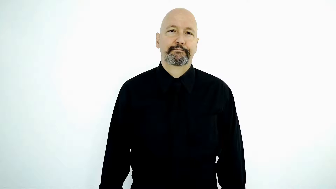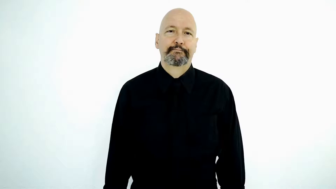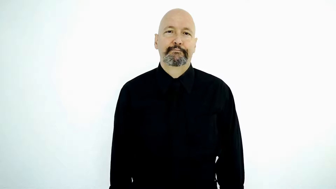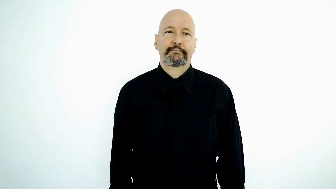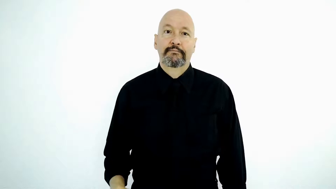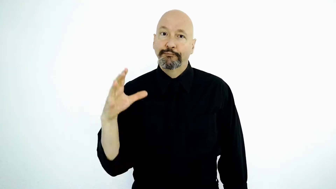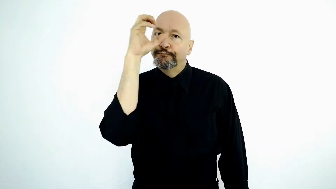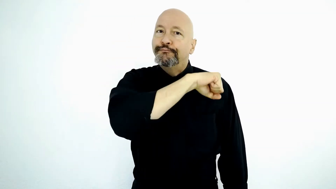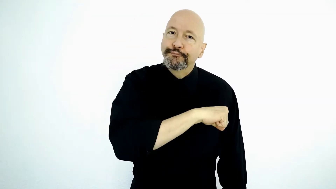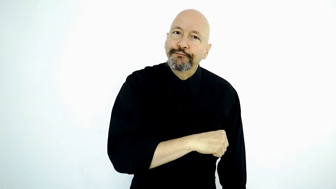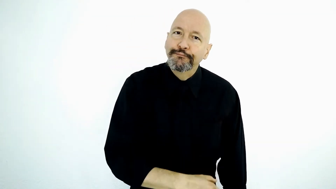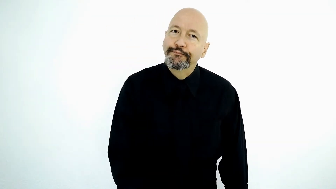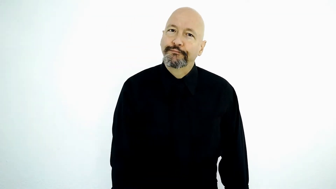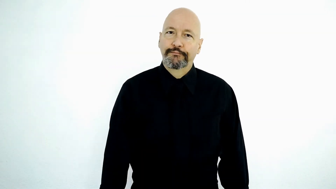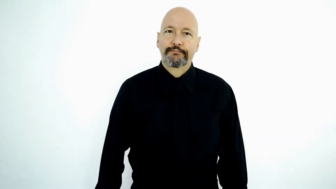MISS-[guess]